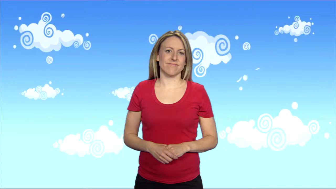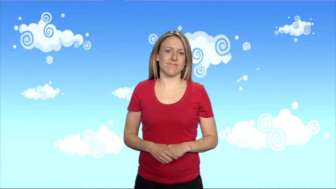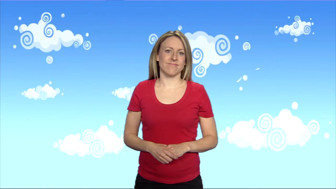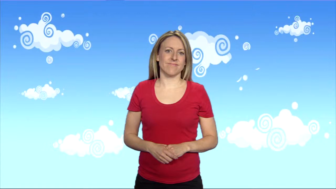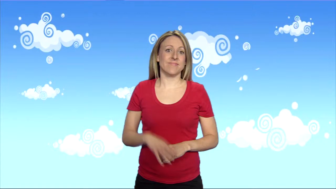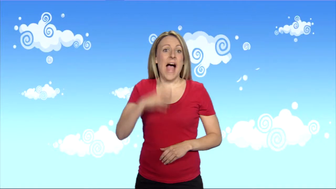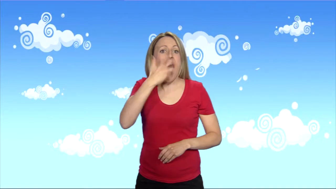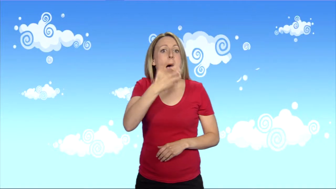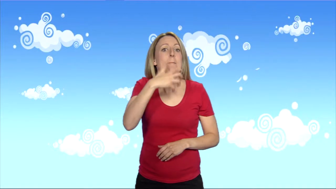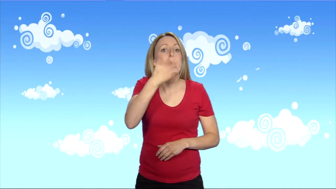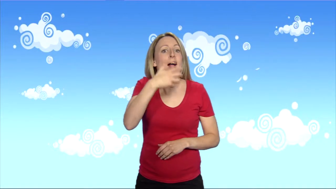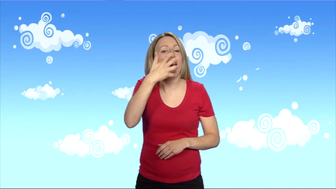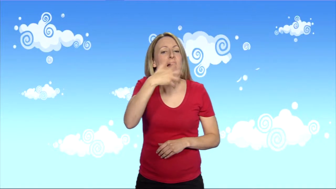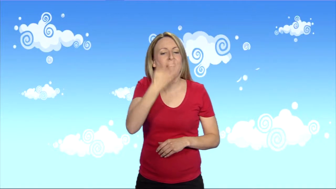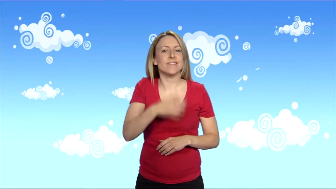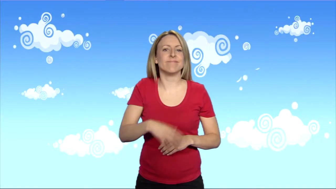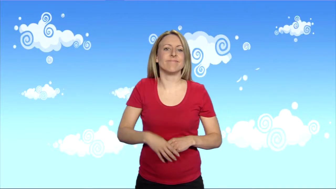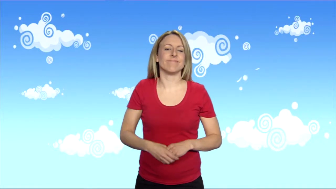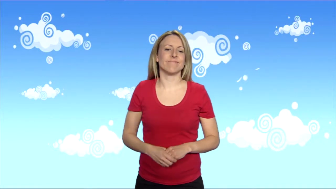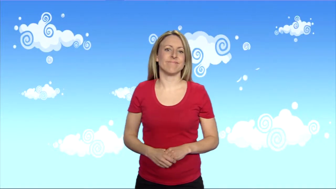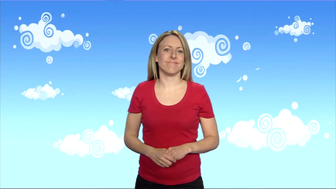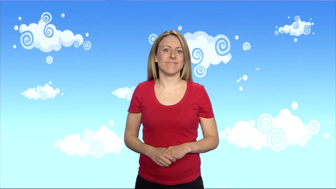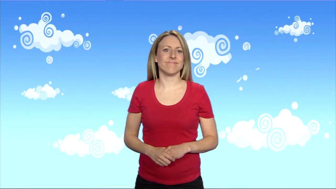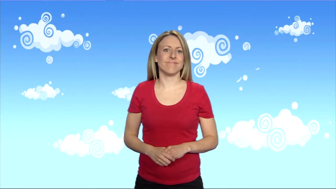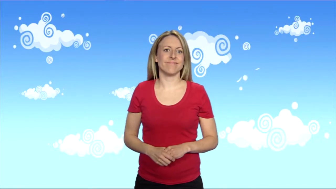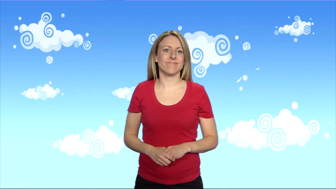apple